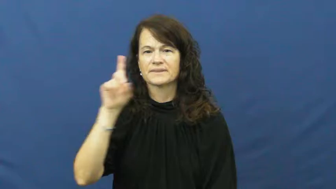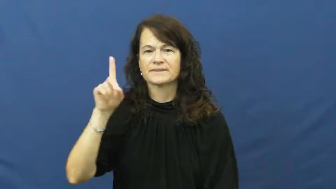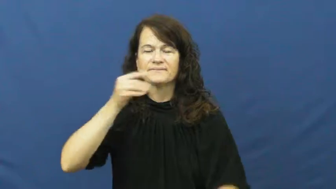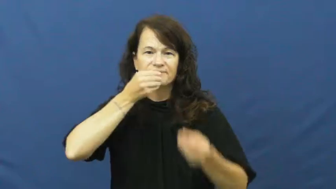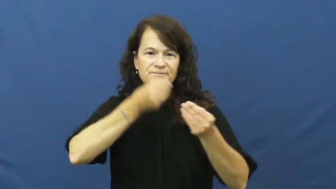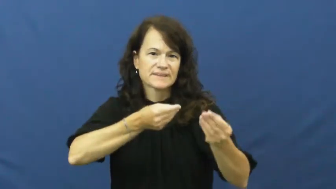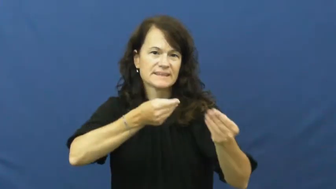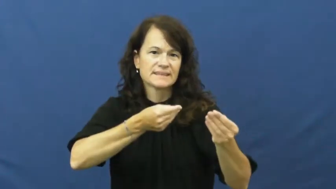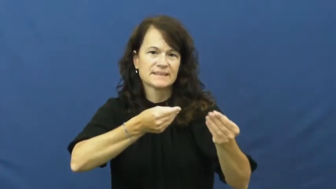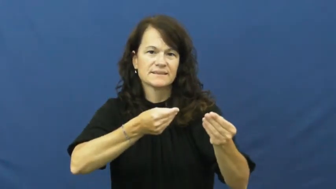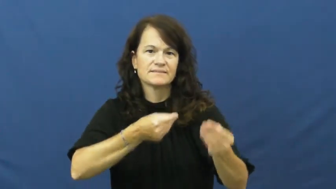feed,nourish,aliment-food